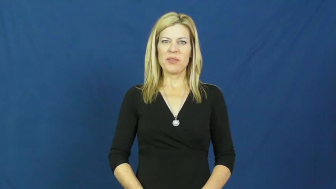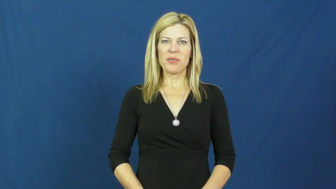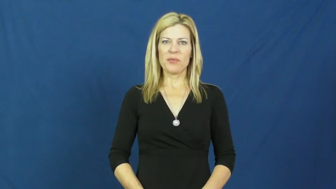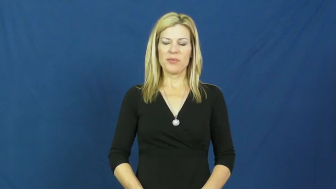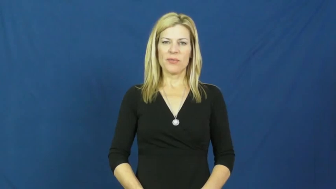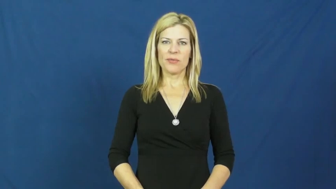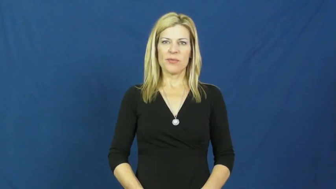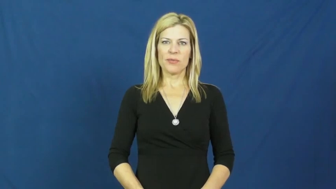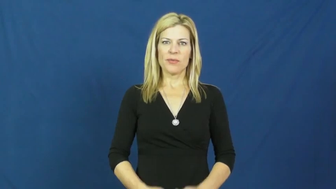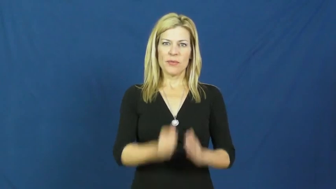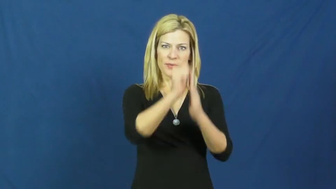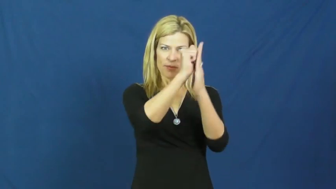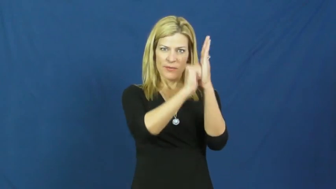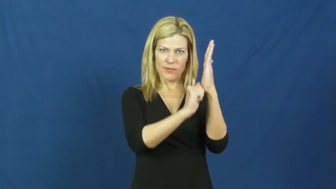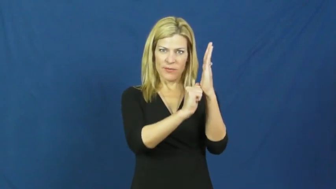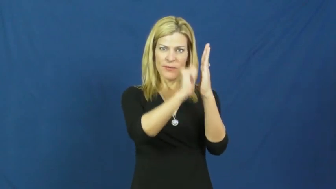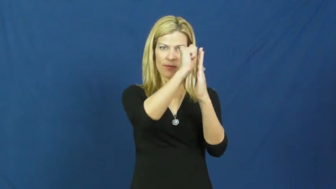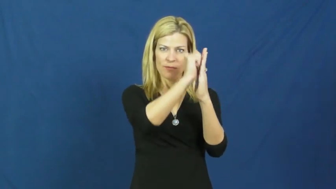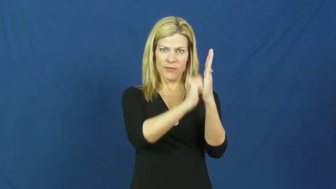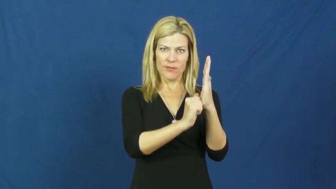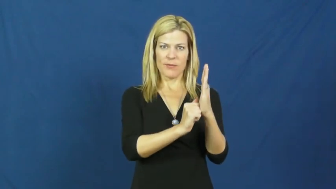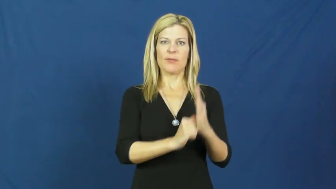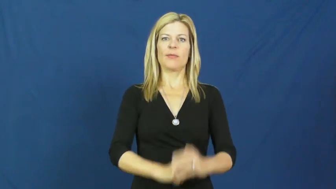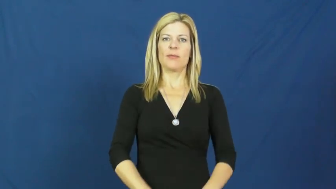glove